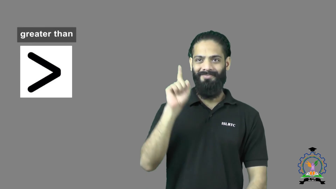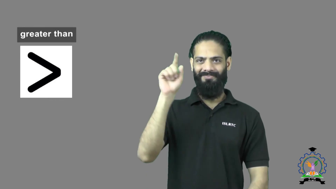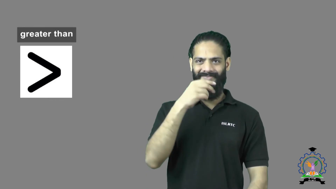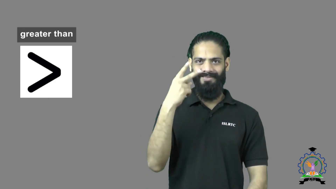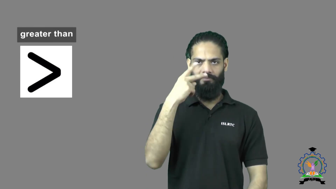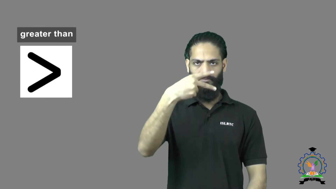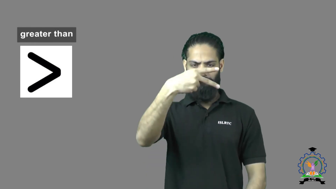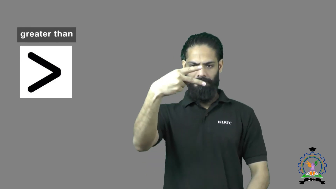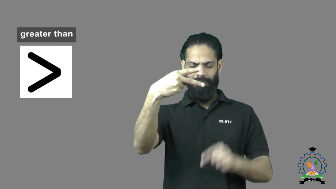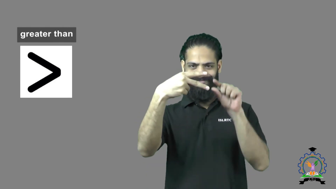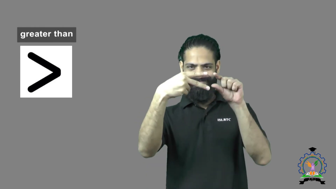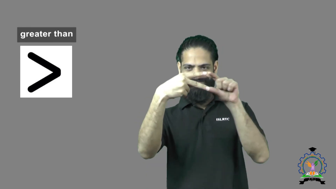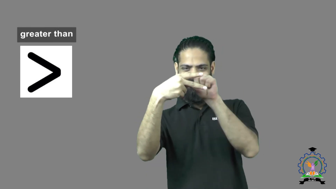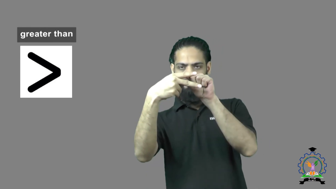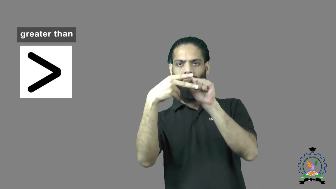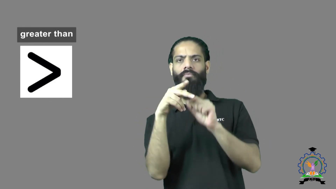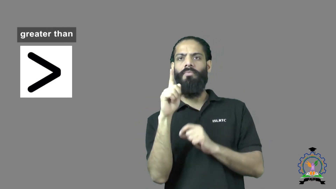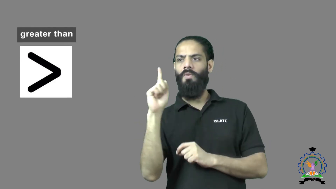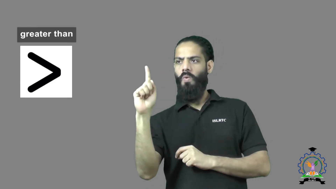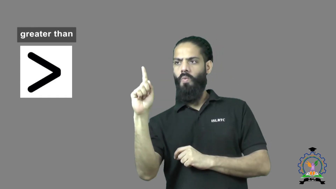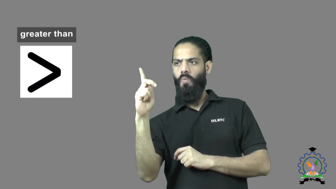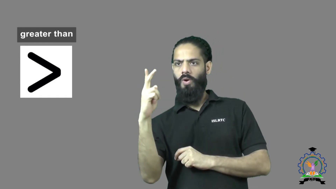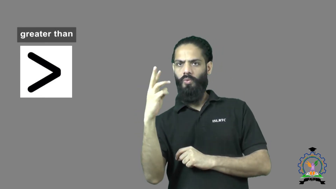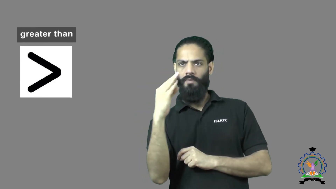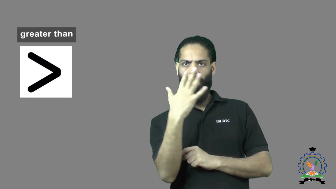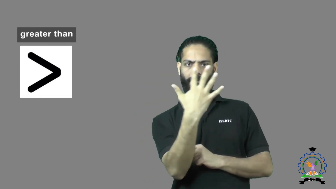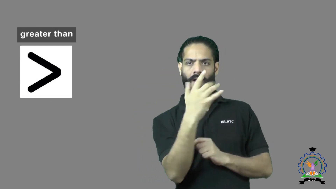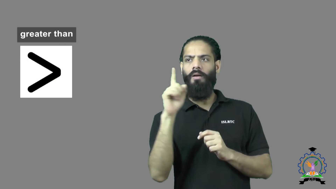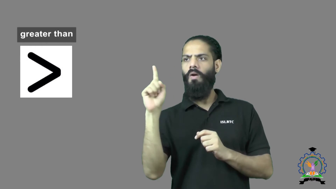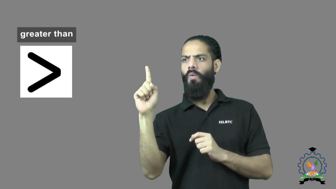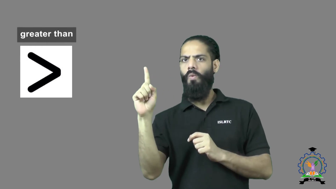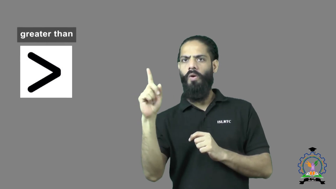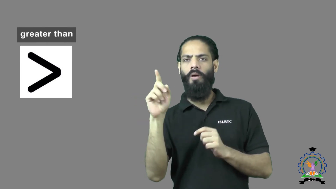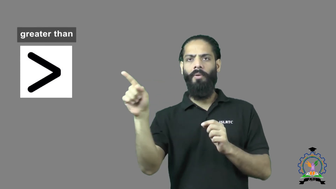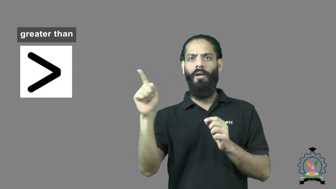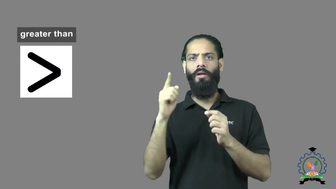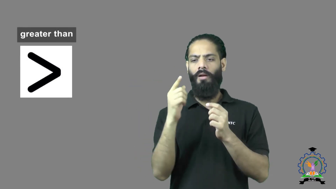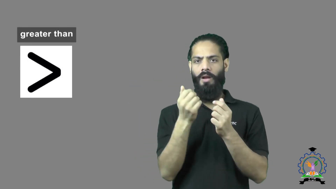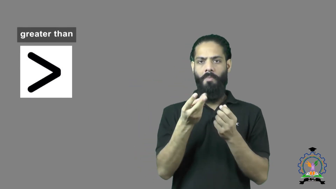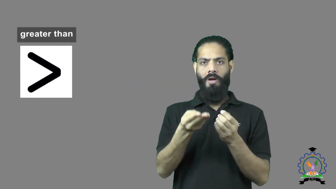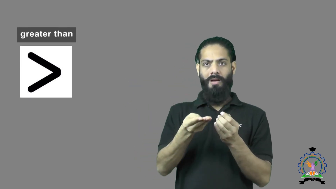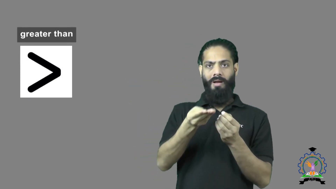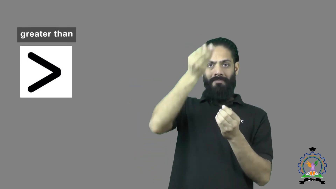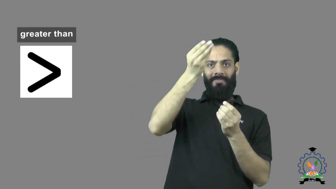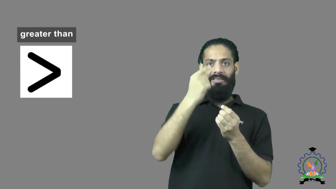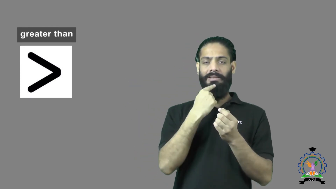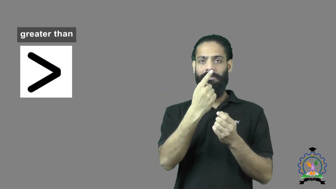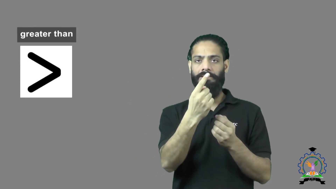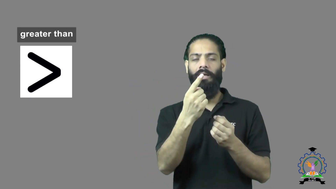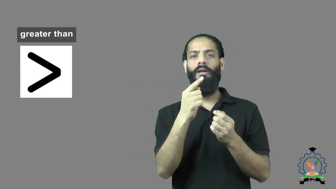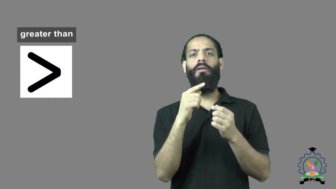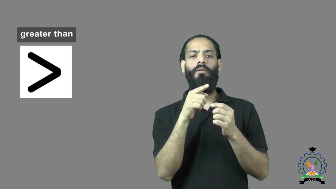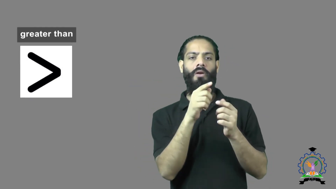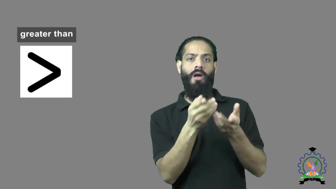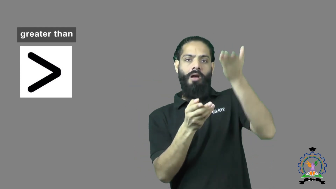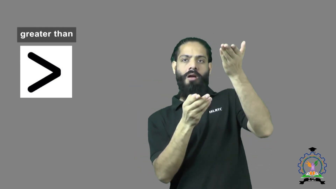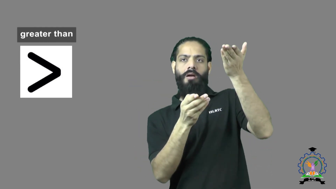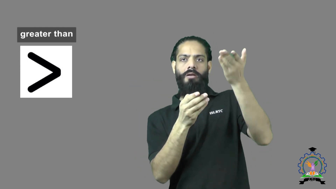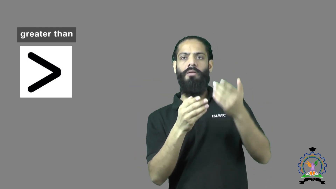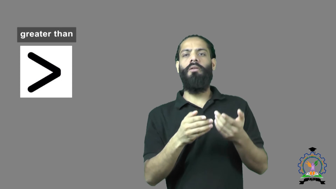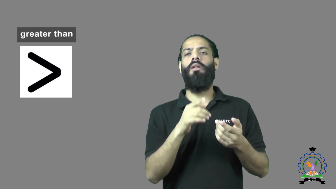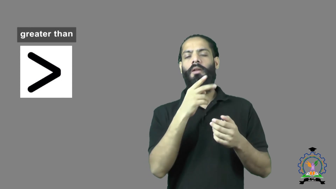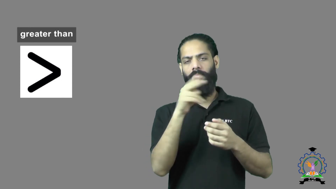greater than